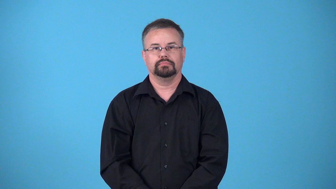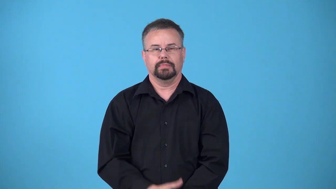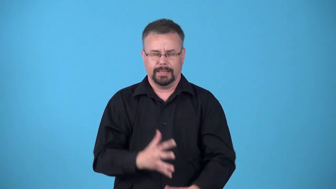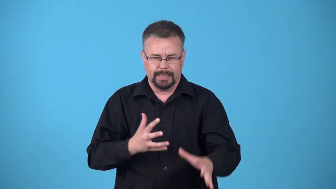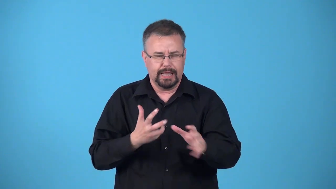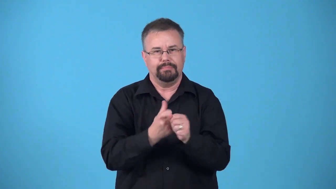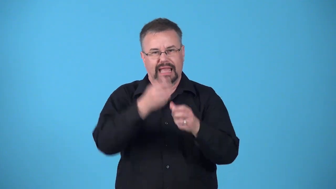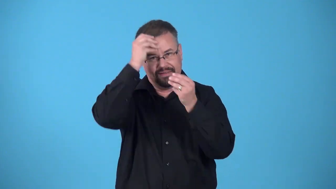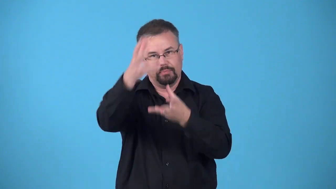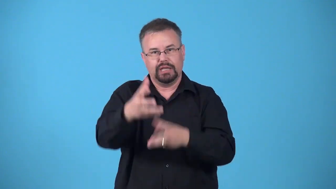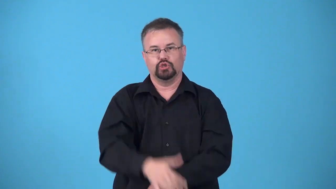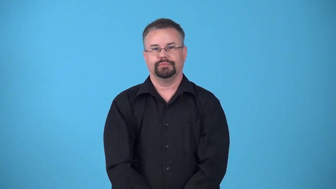keep abreast